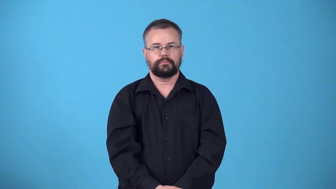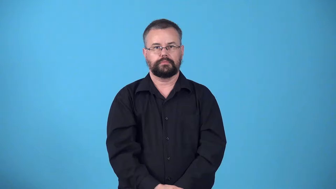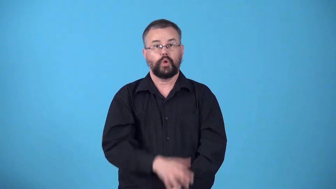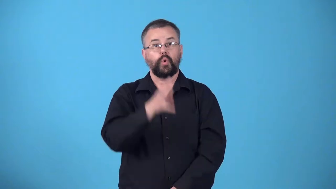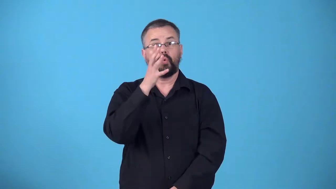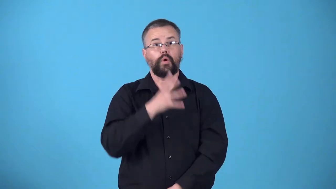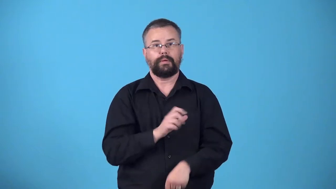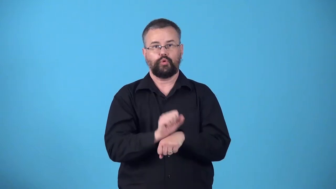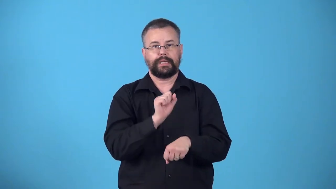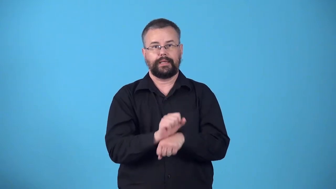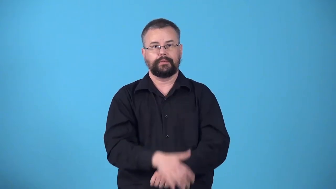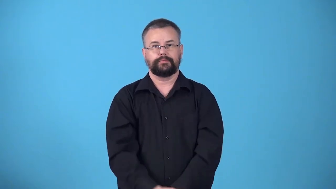workingwoman